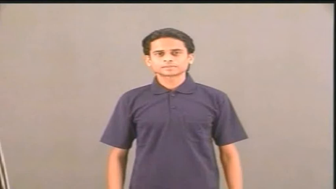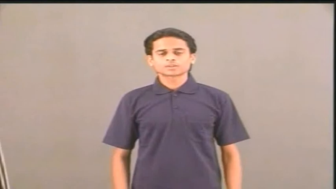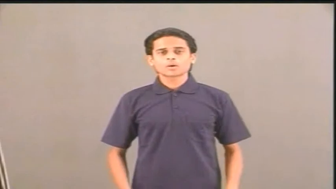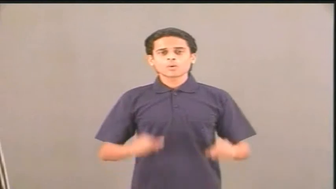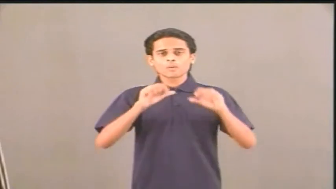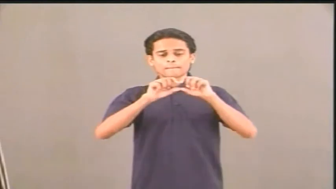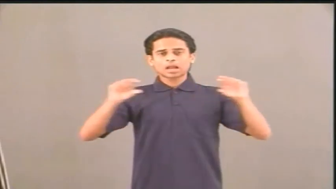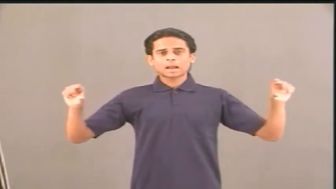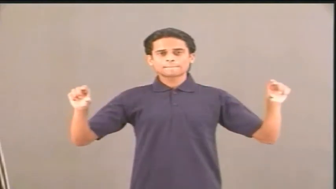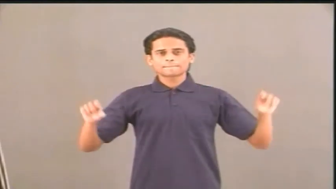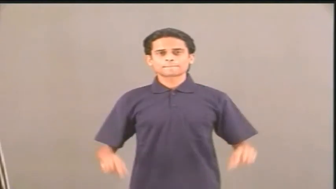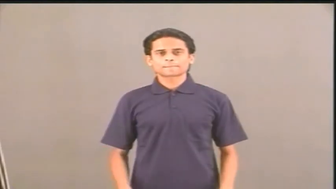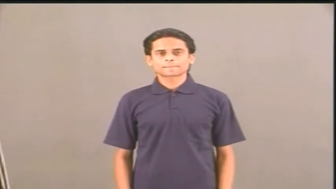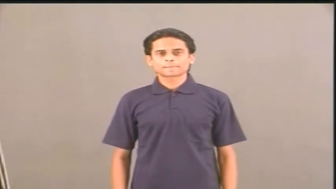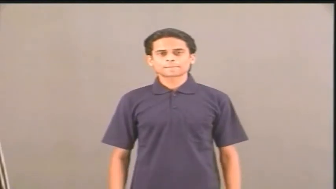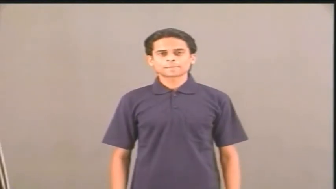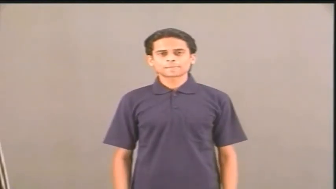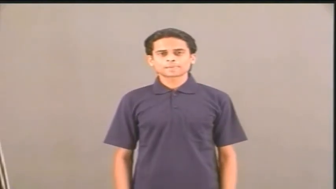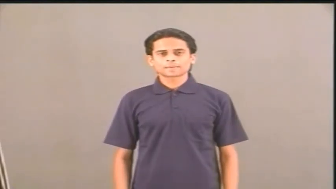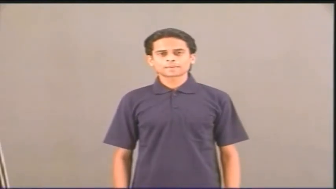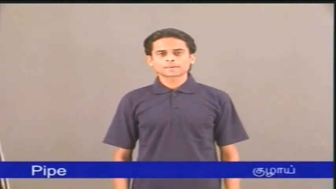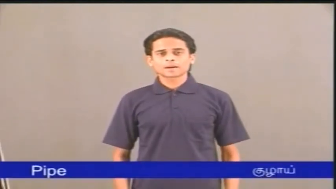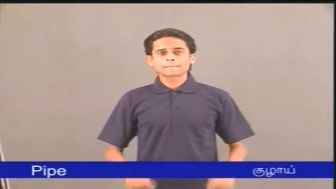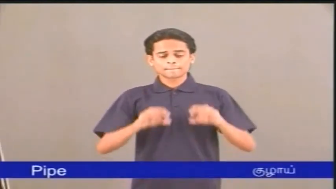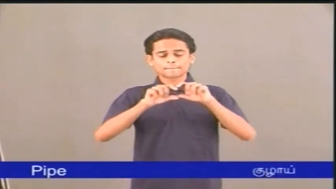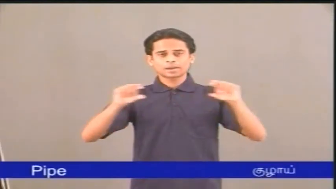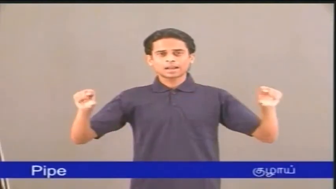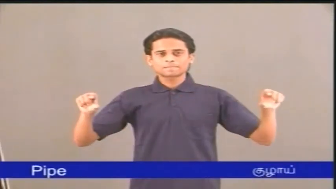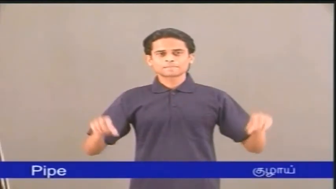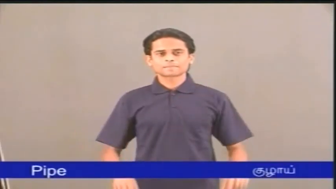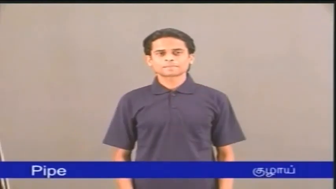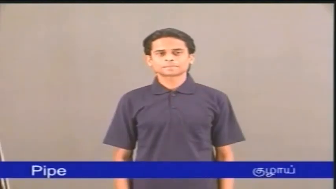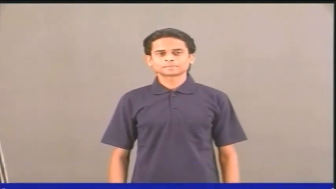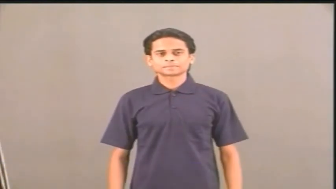pipe